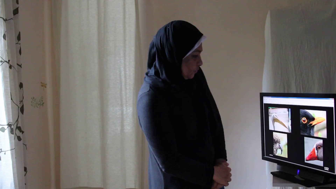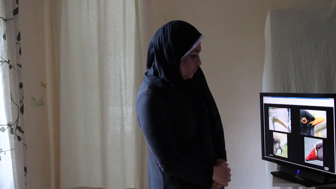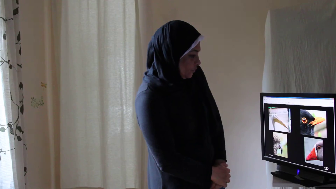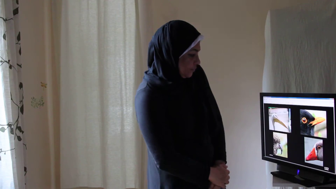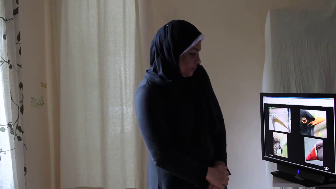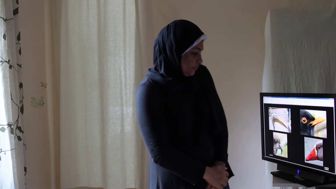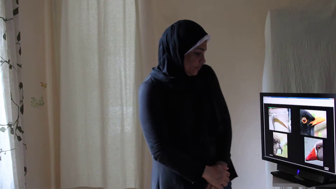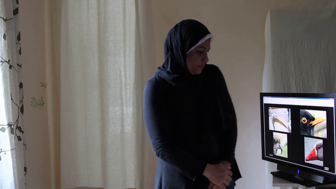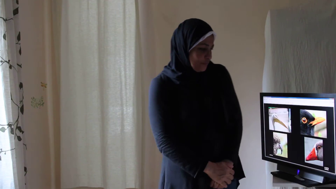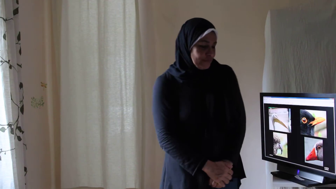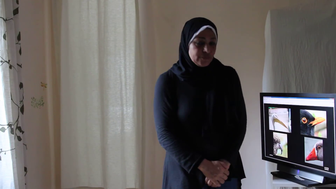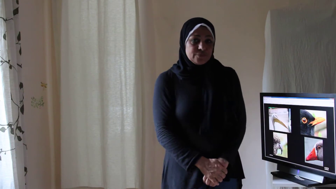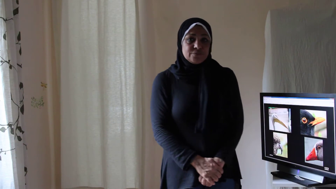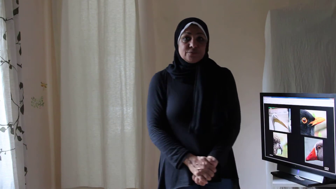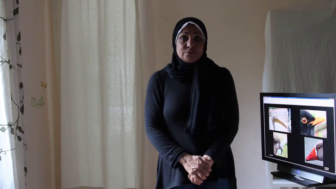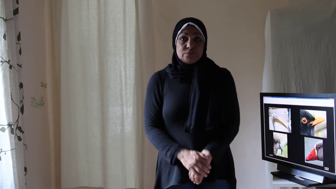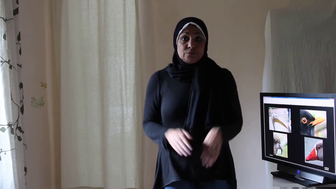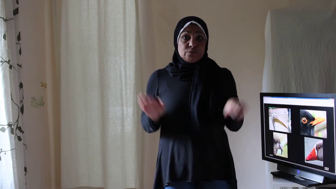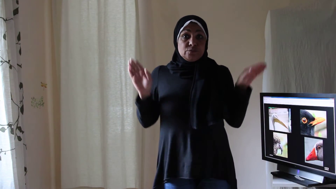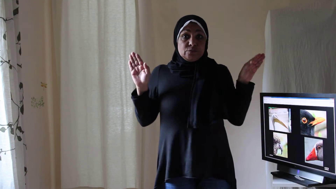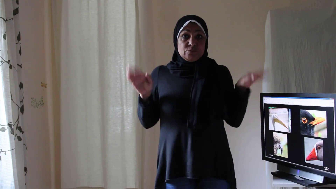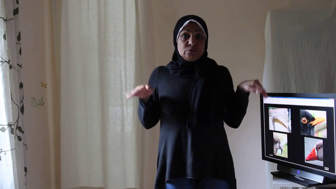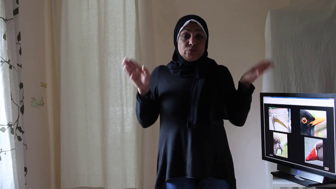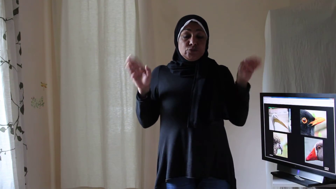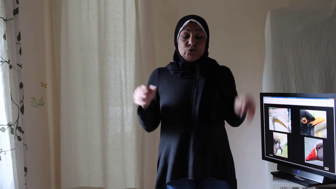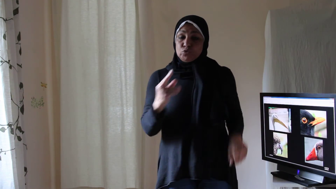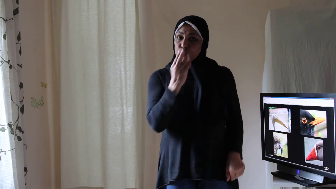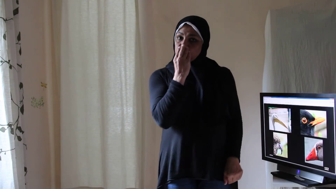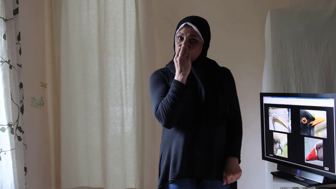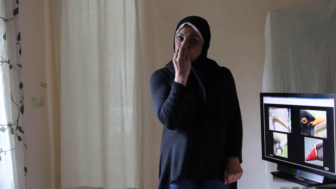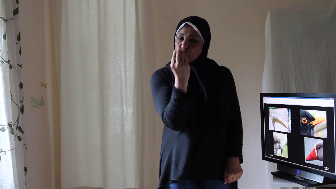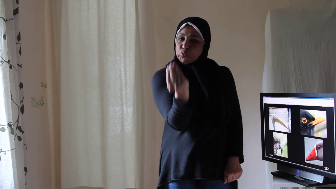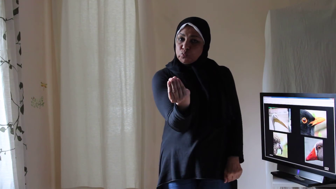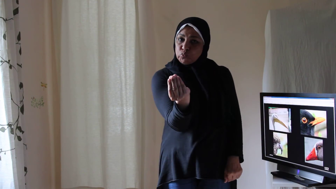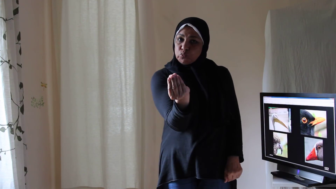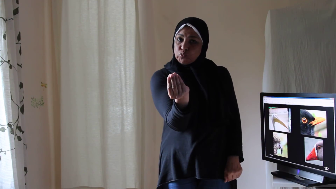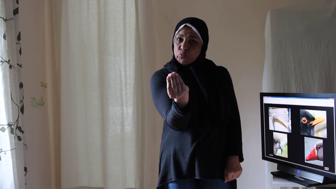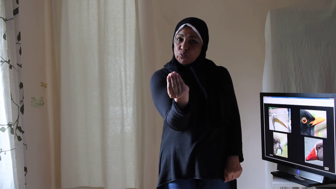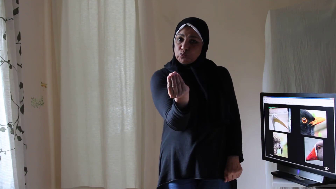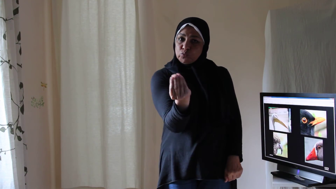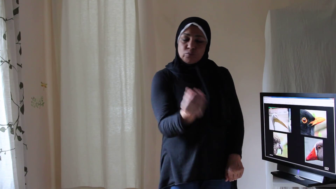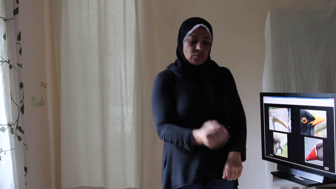beak